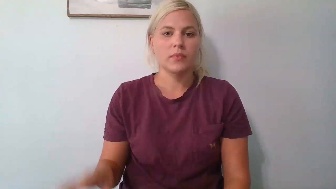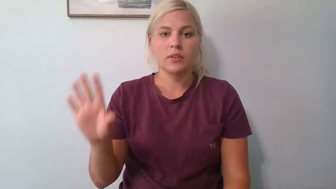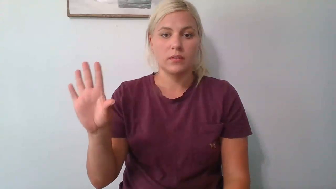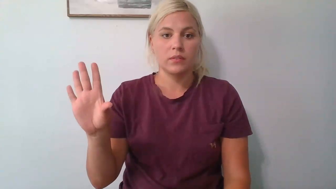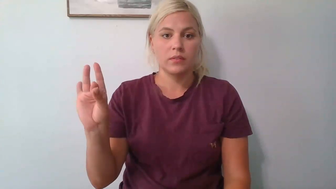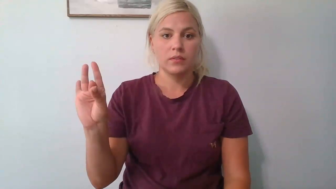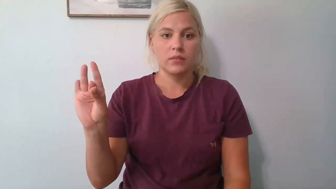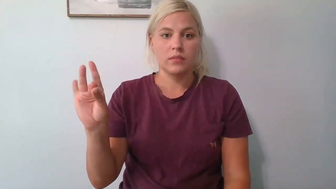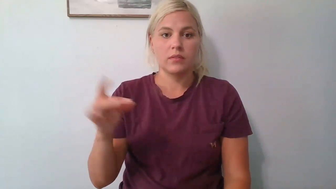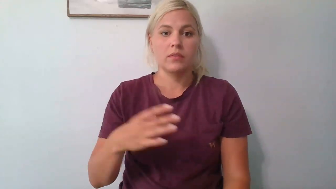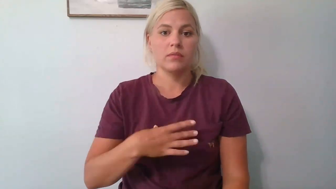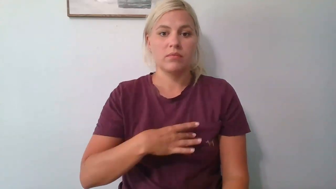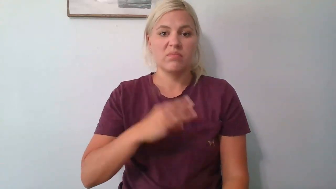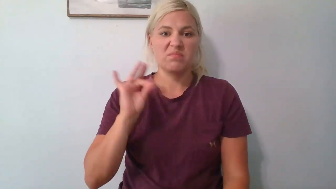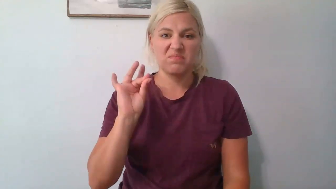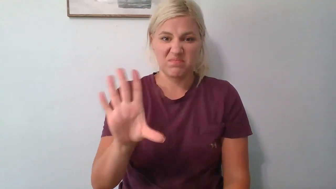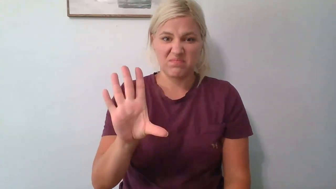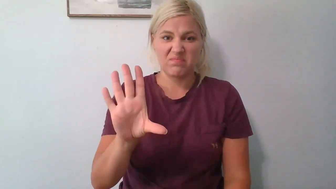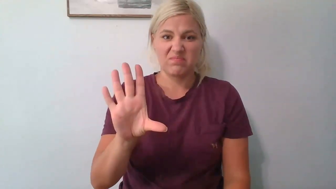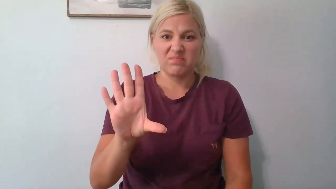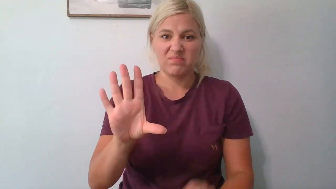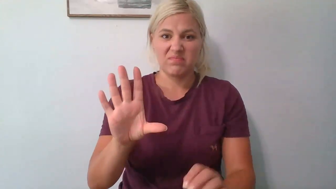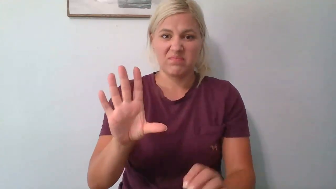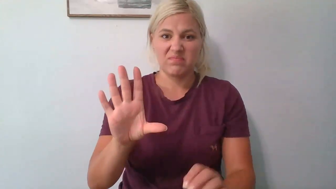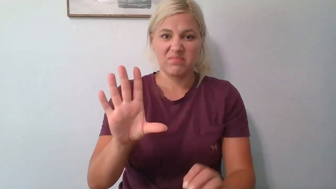DON'T LIKE